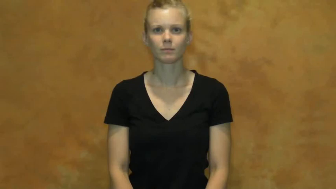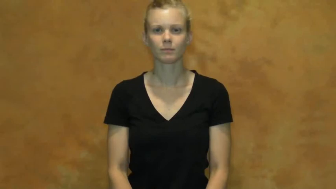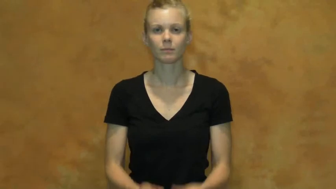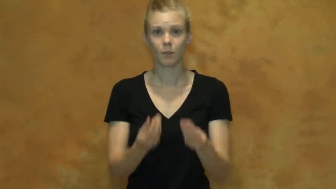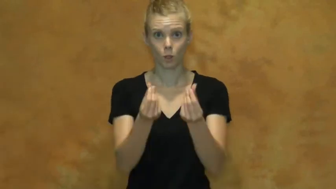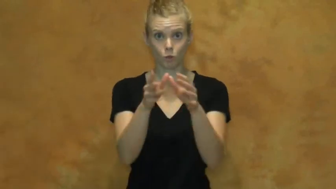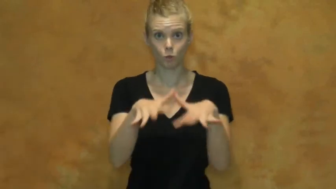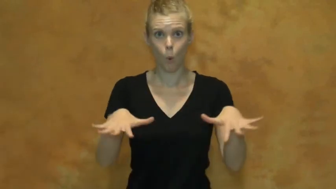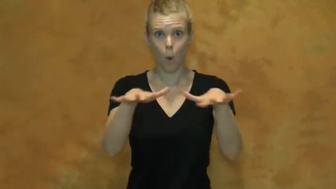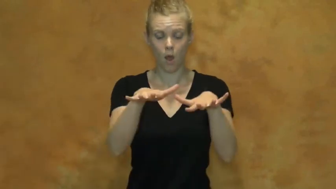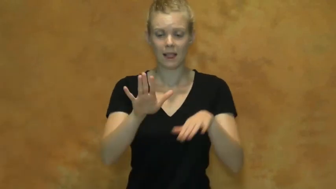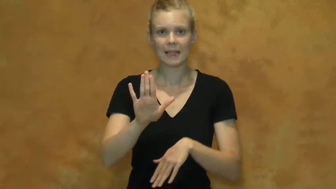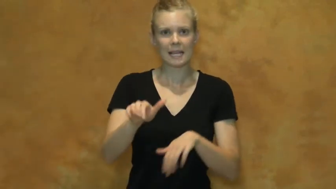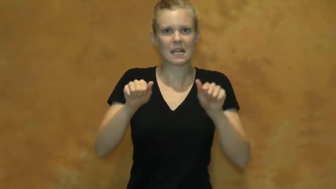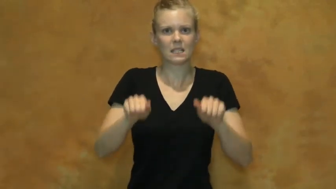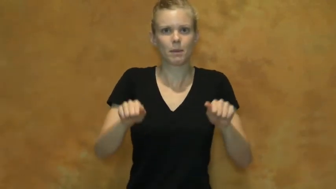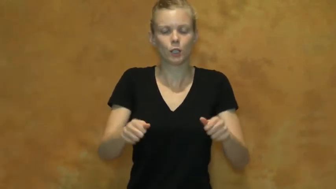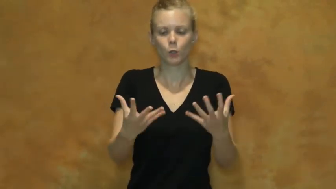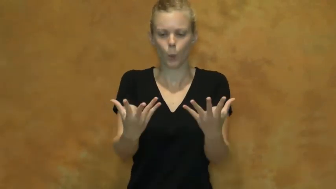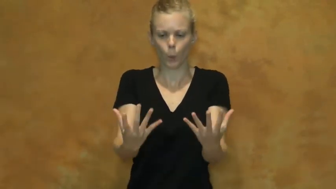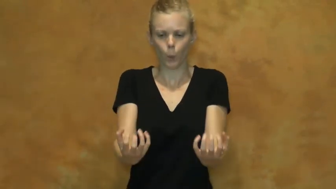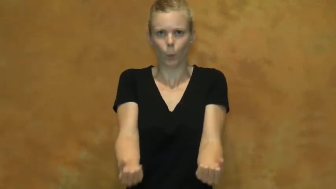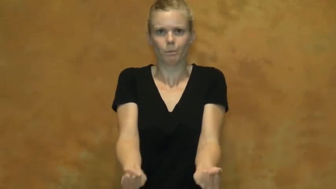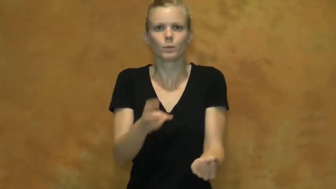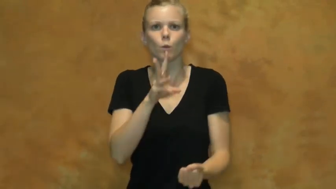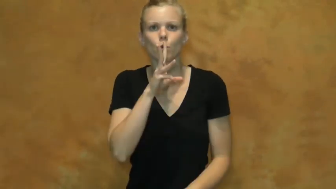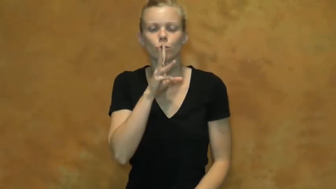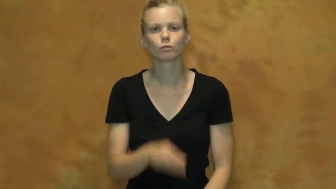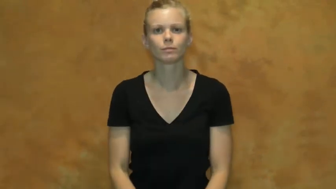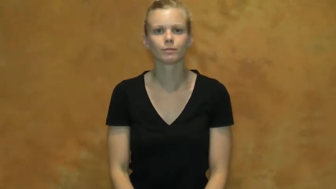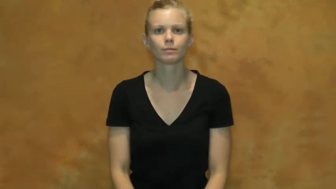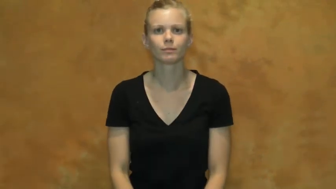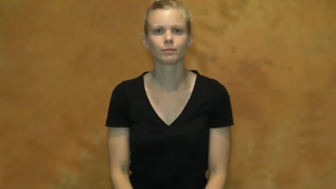soil permeability